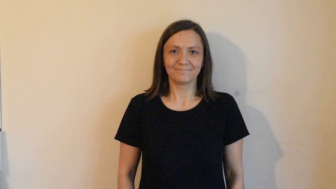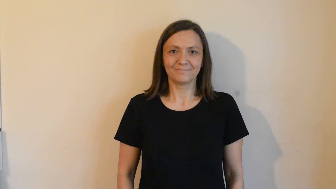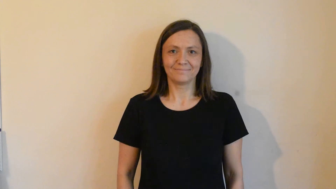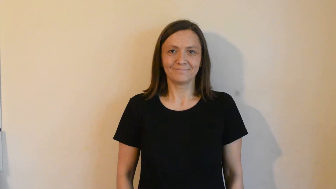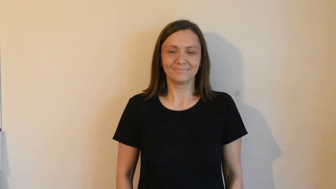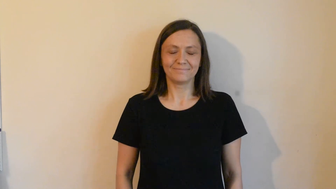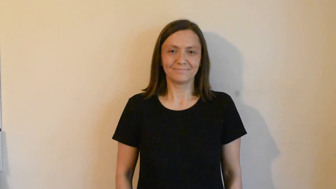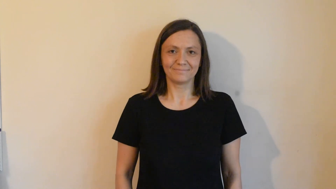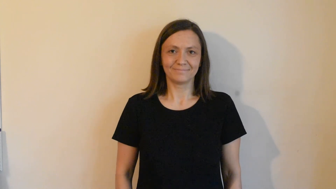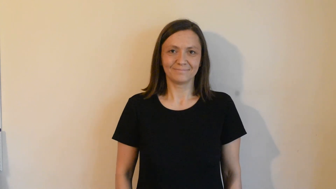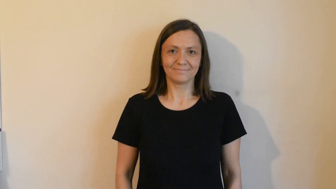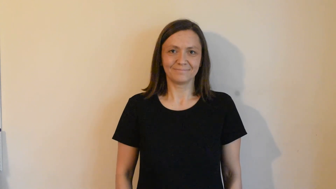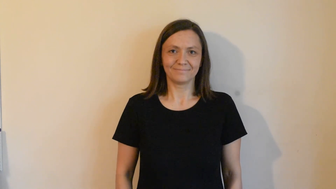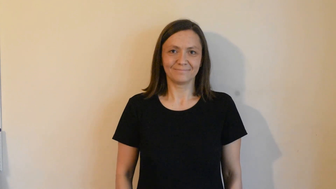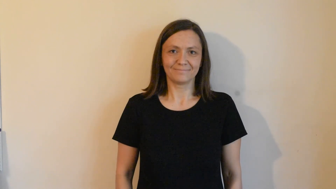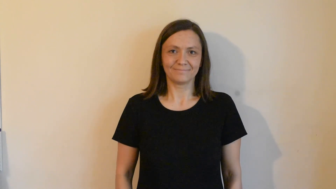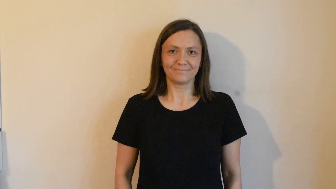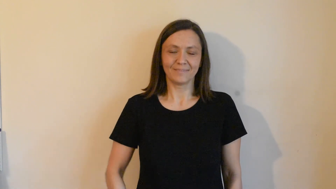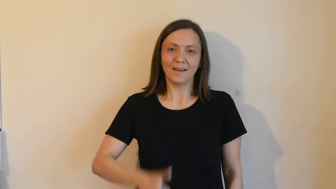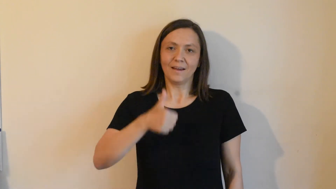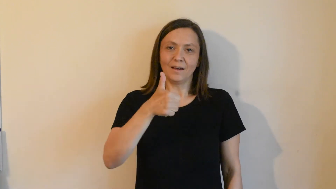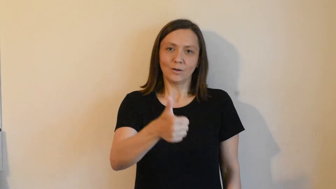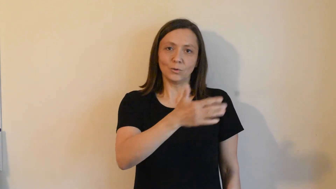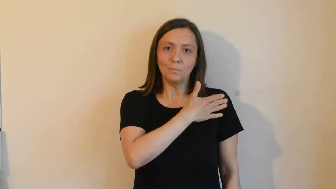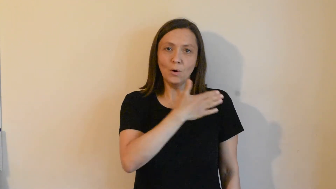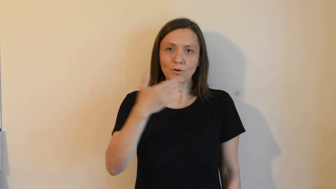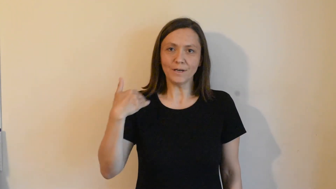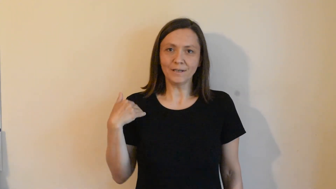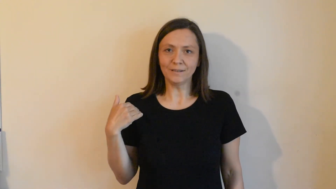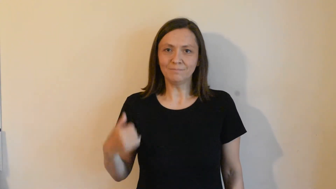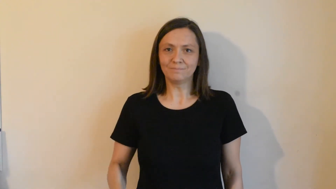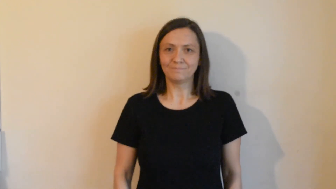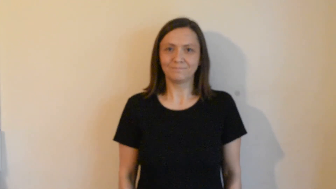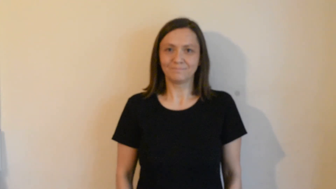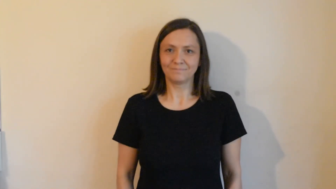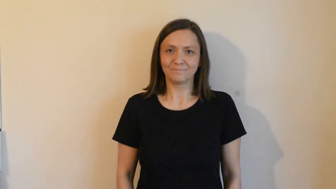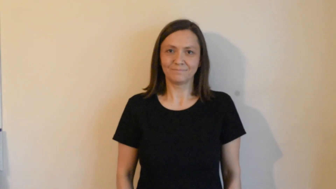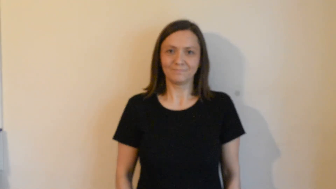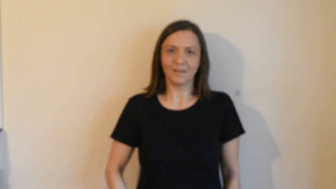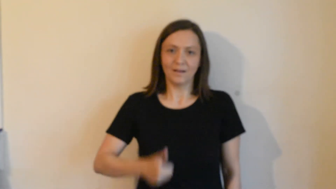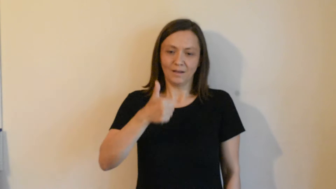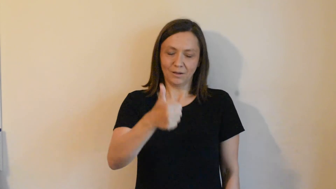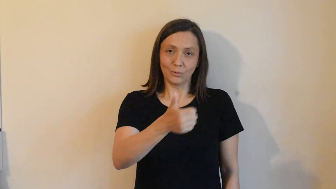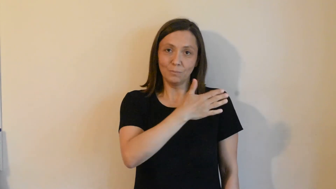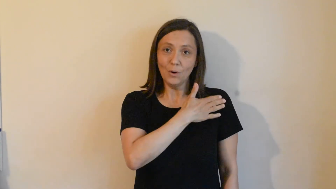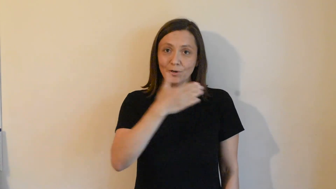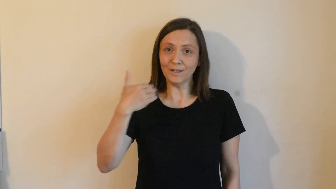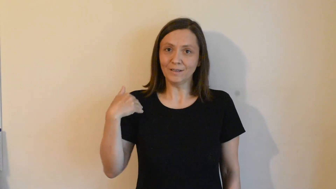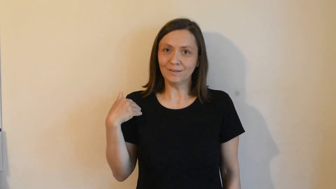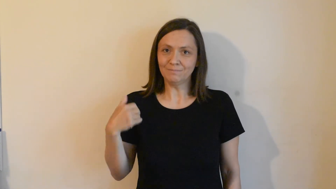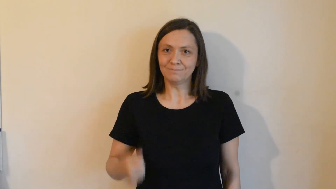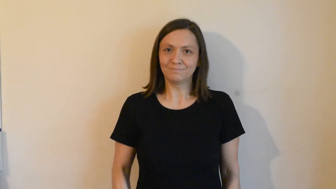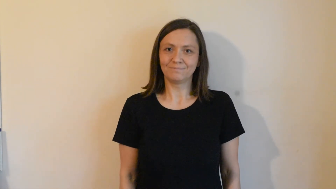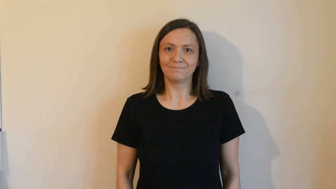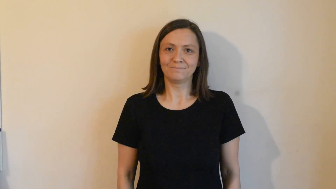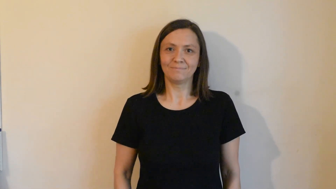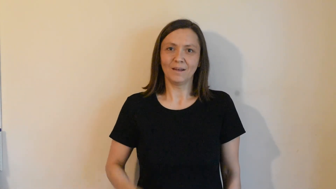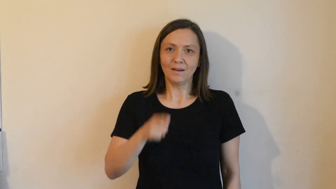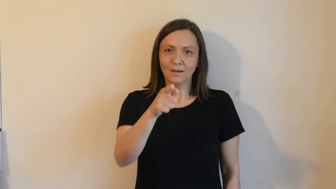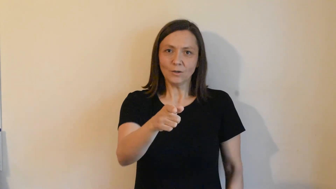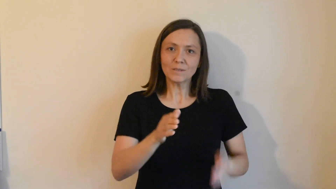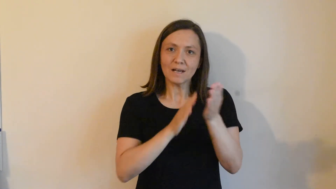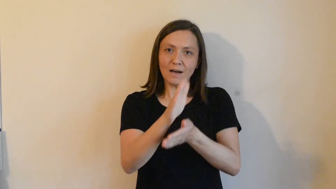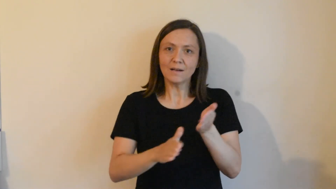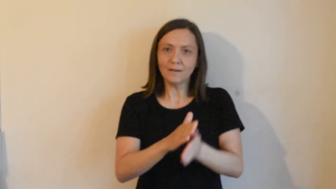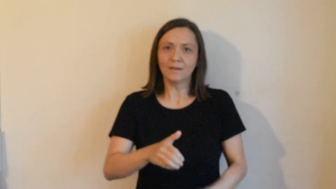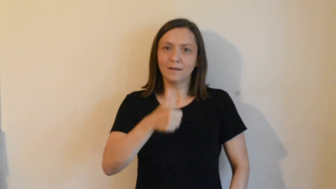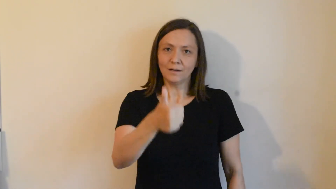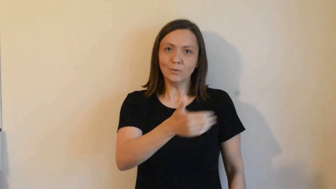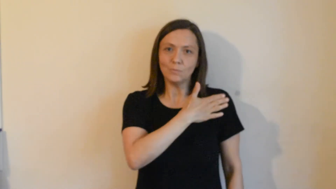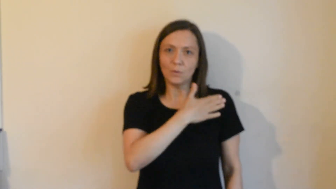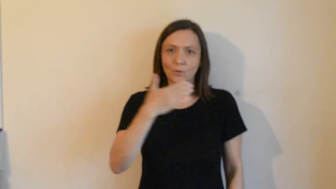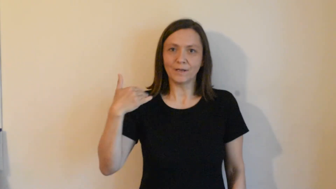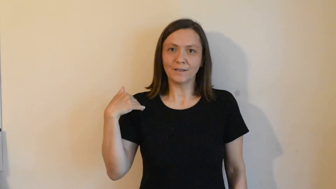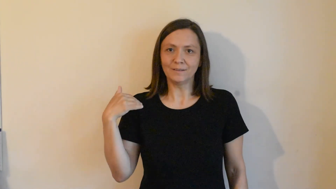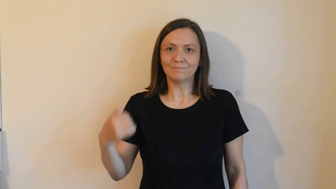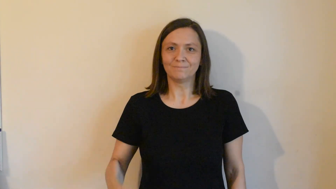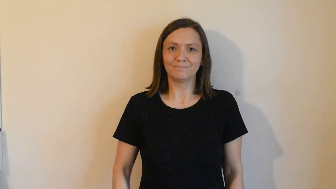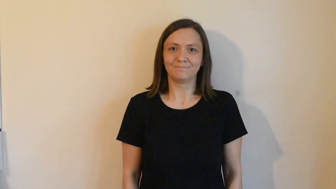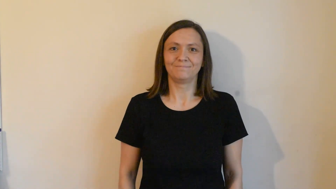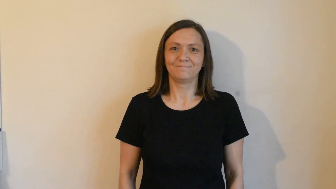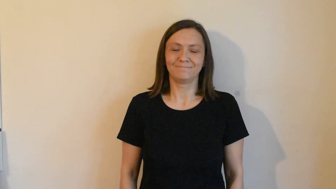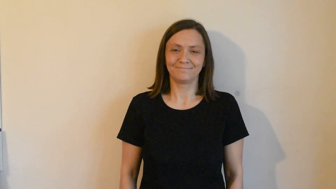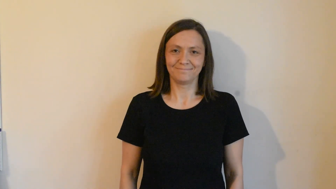good morning